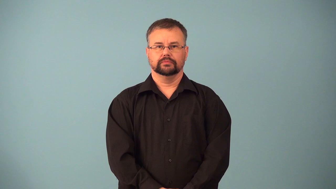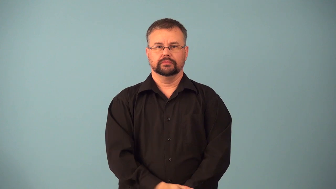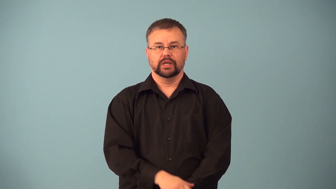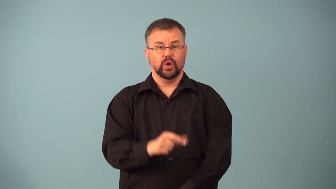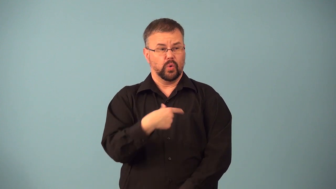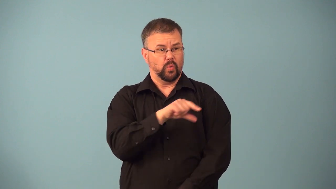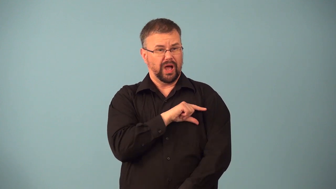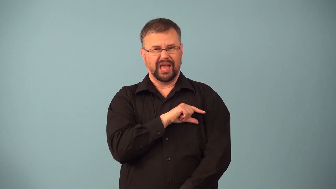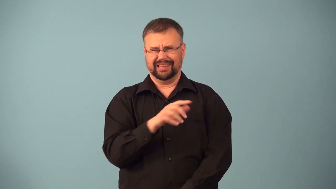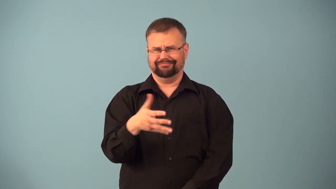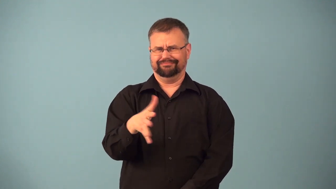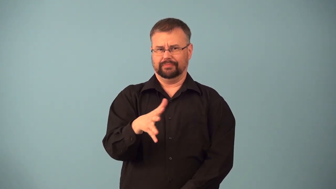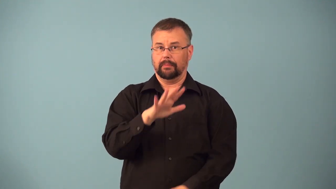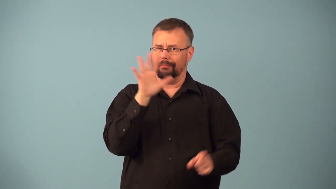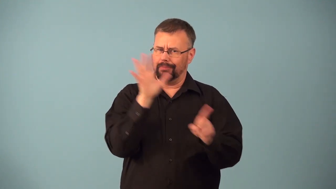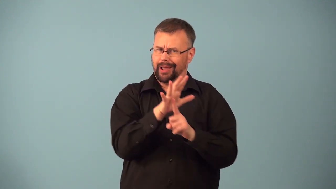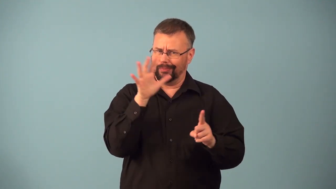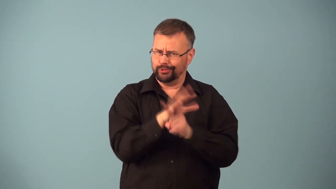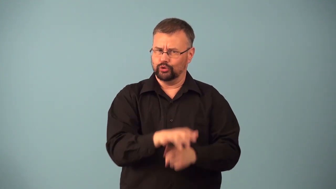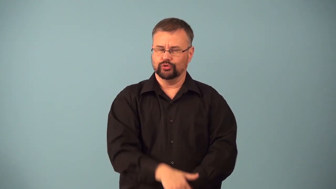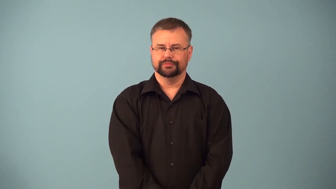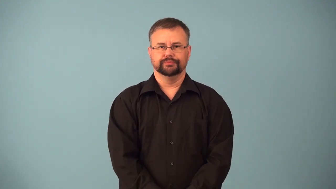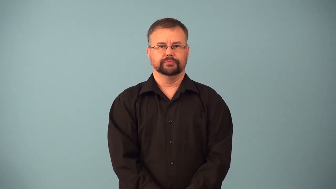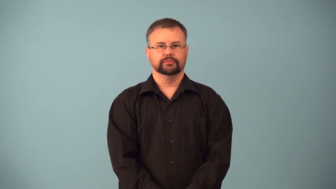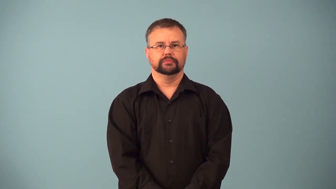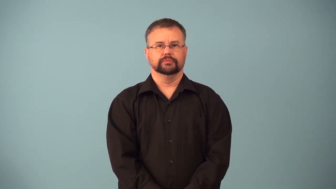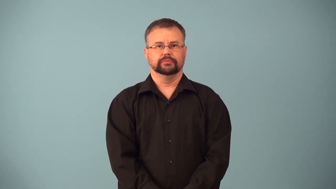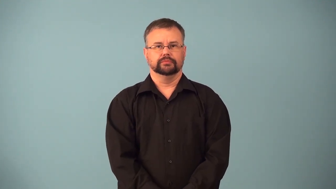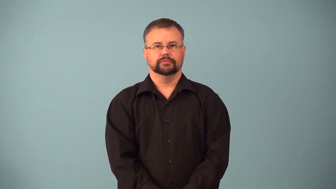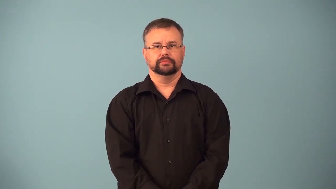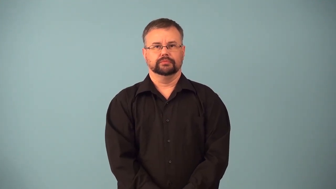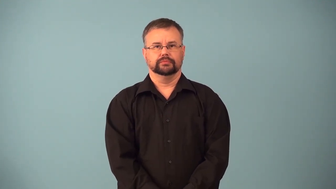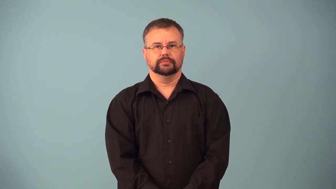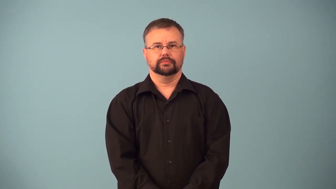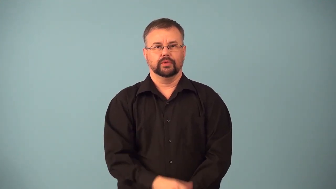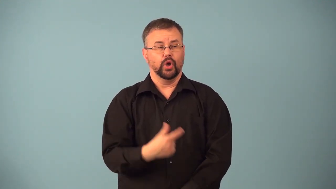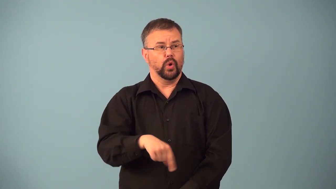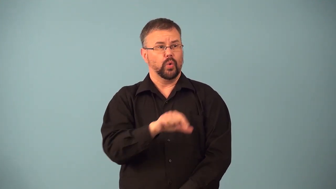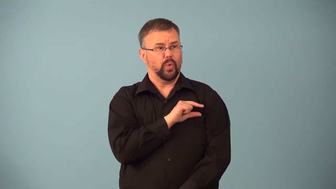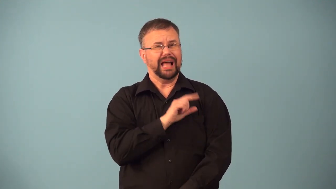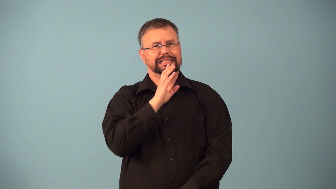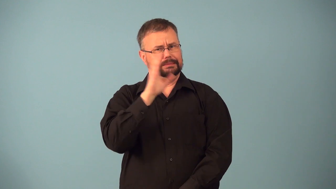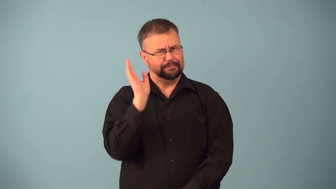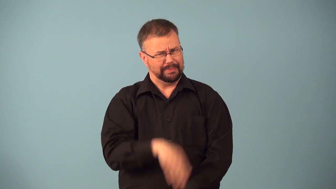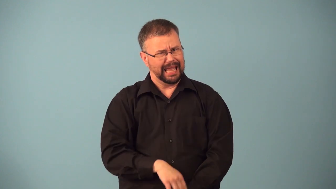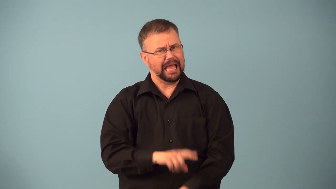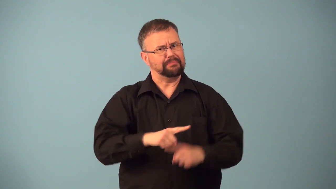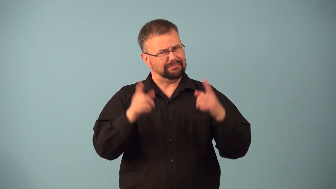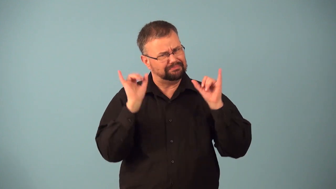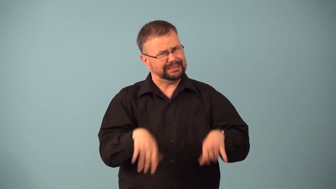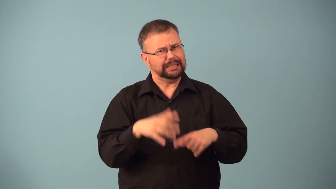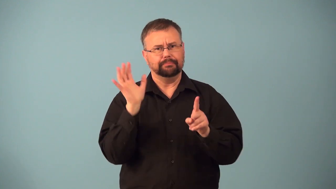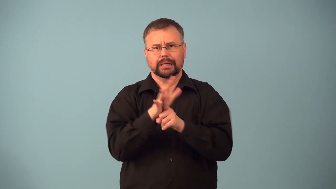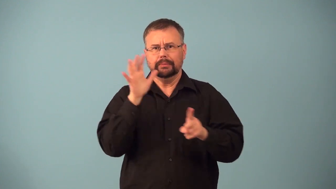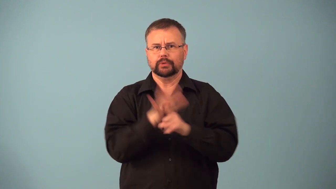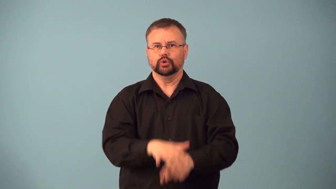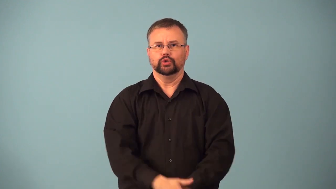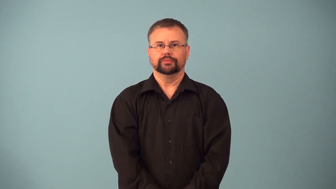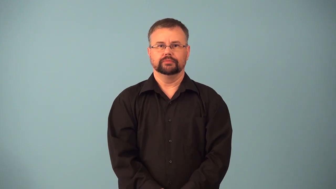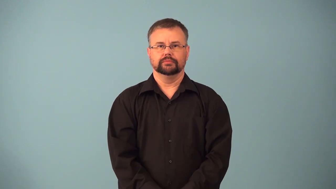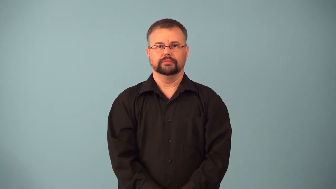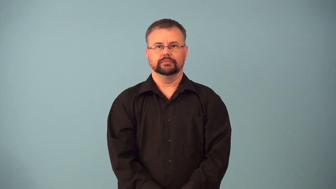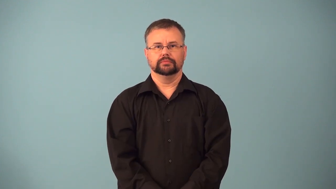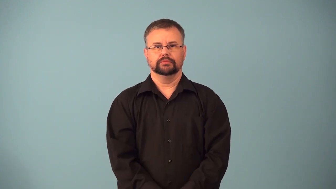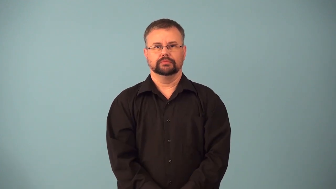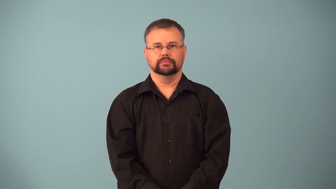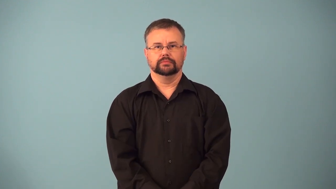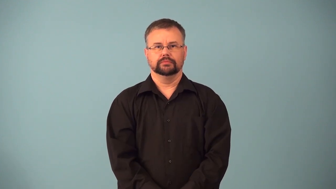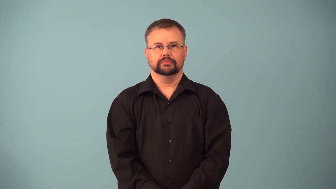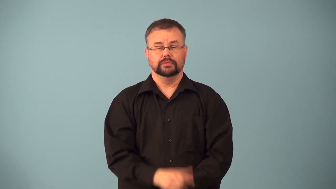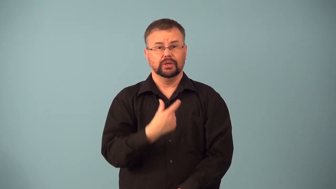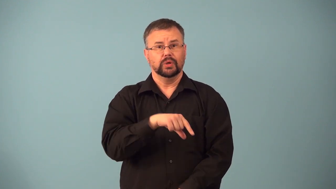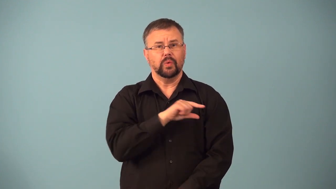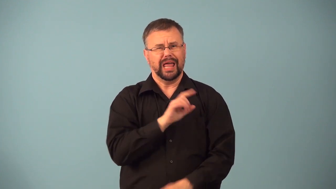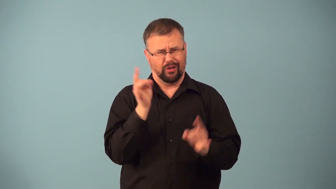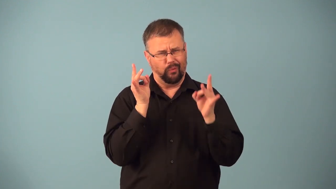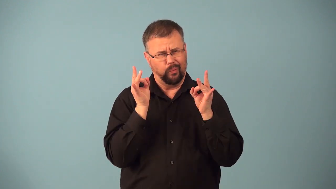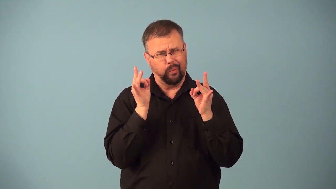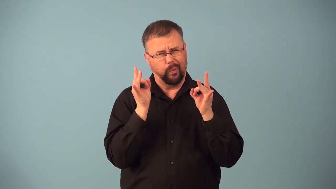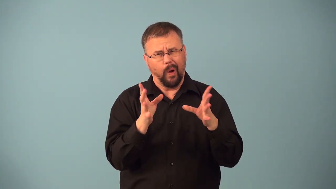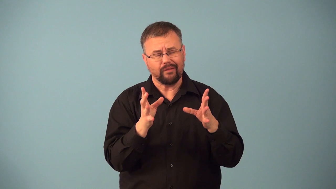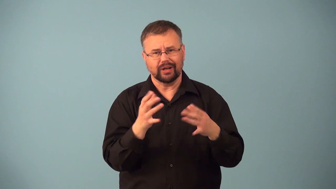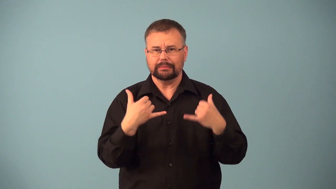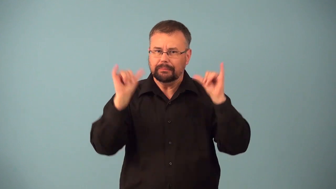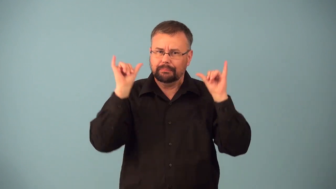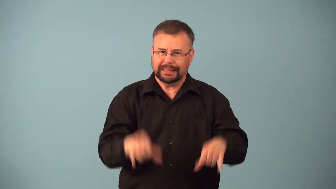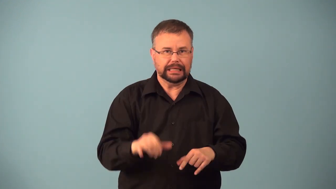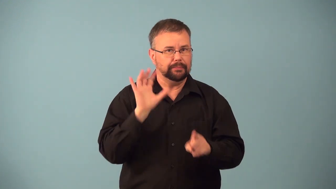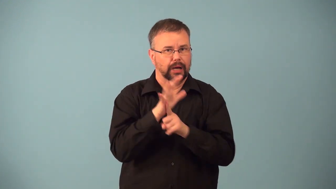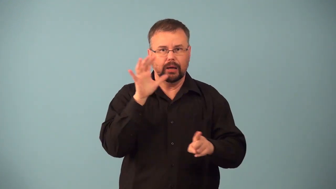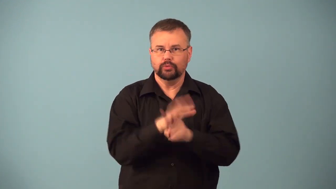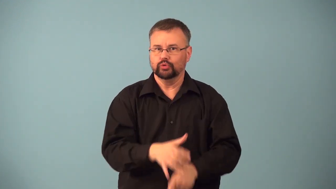kitschy,kitschier,kitschiest